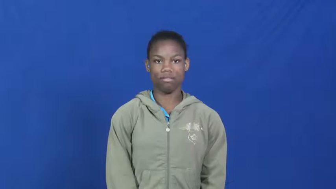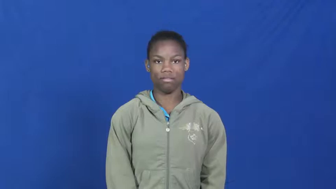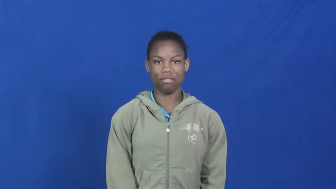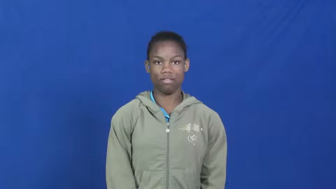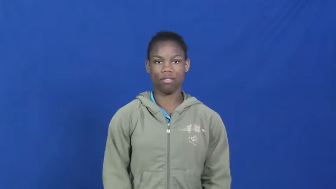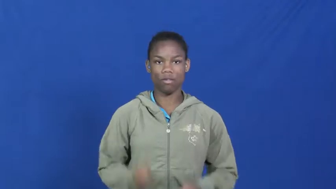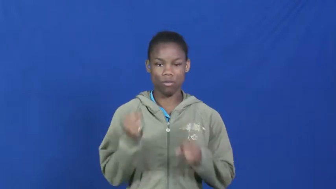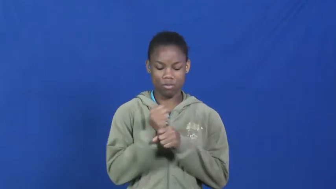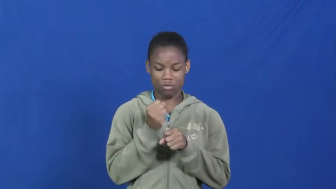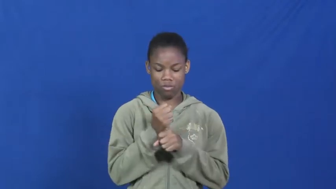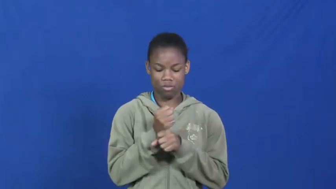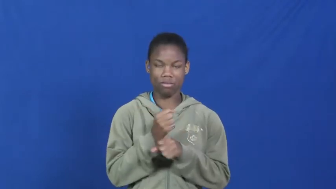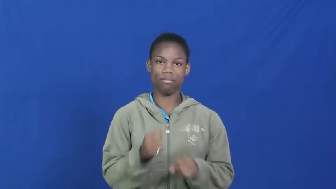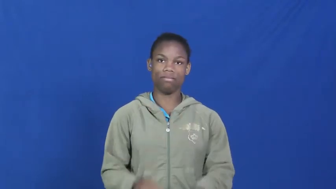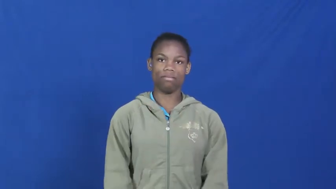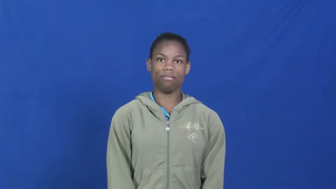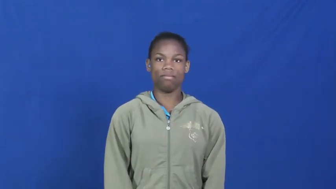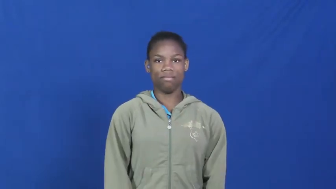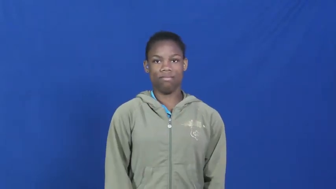statistics